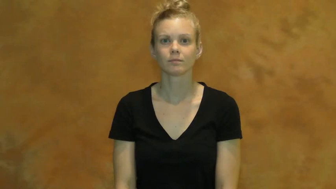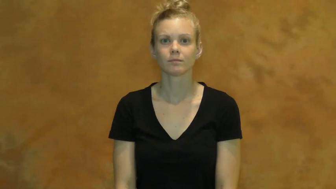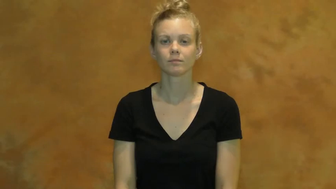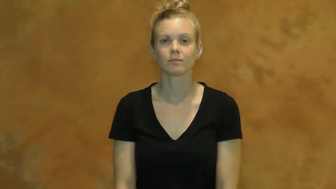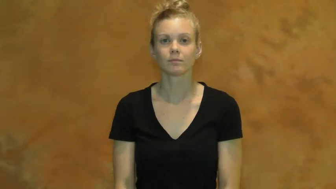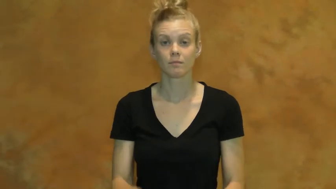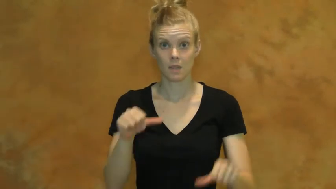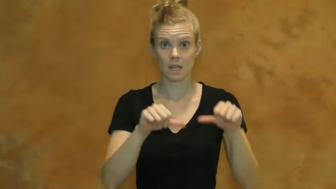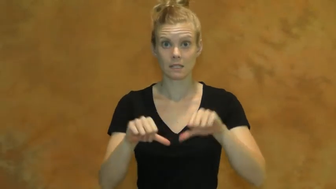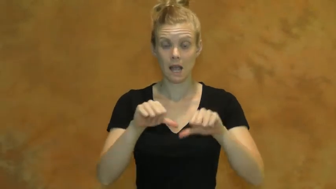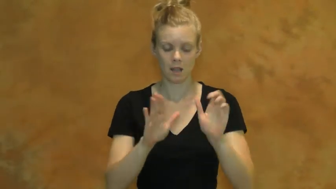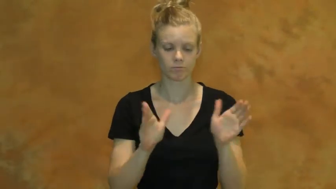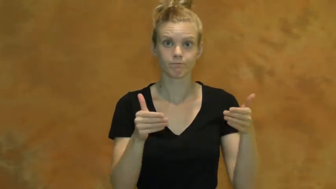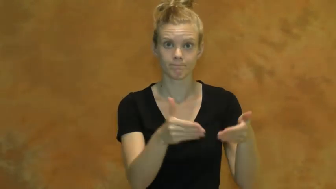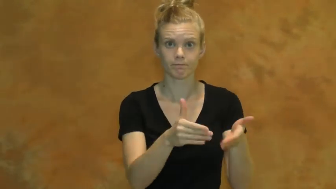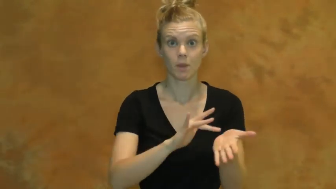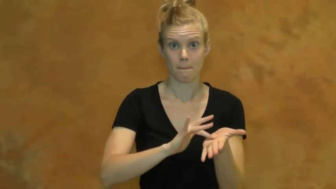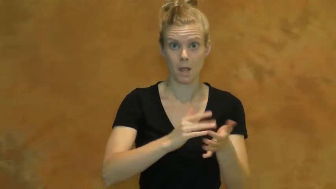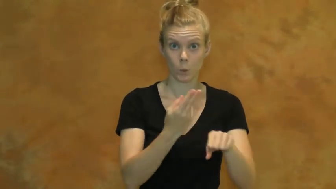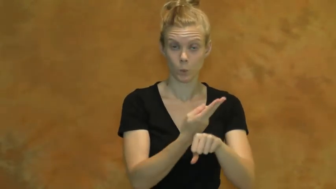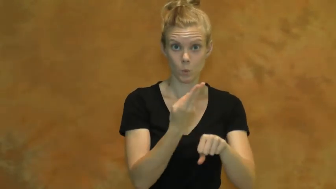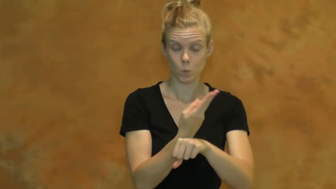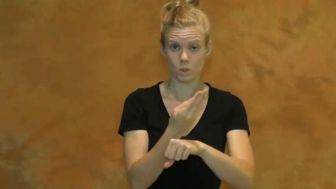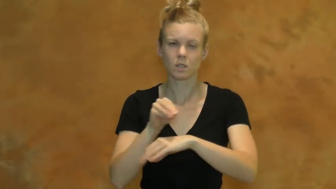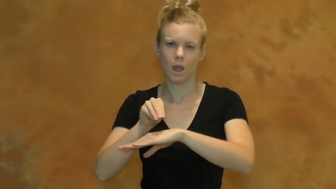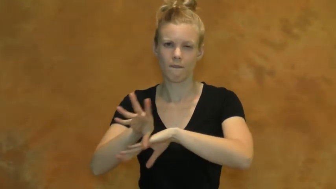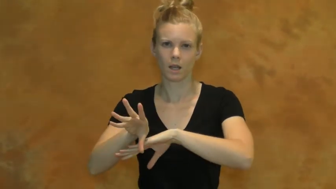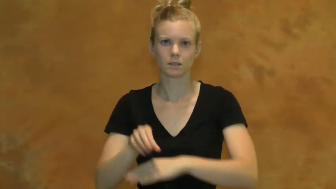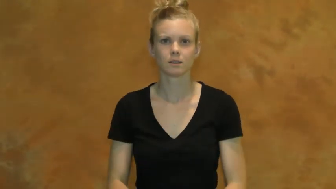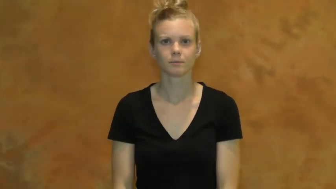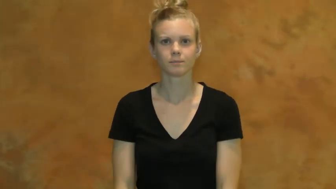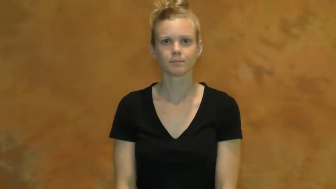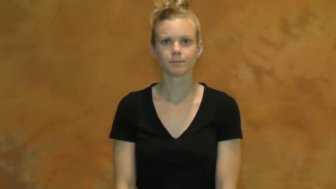pharmacology